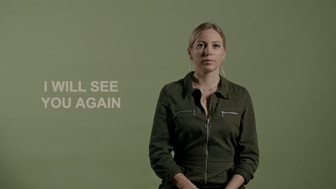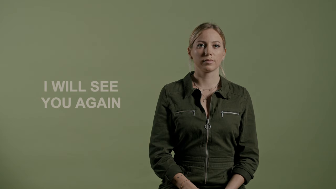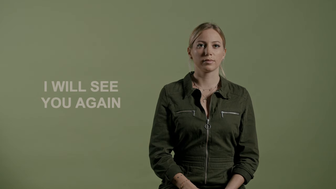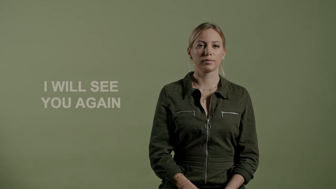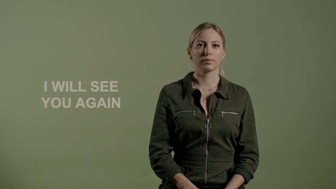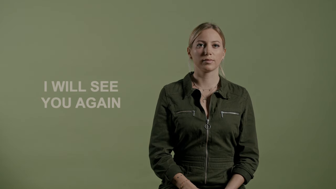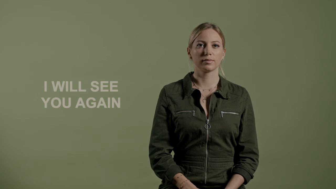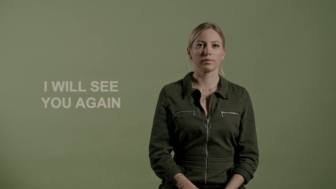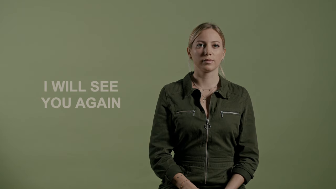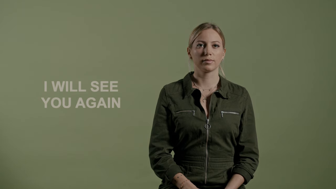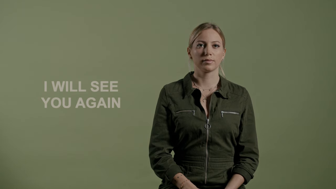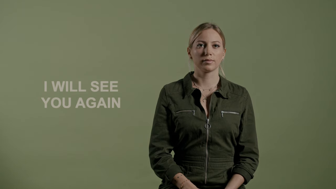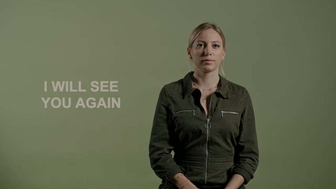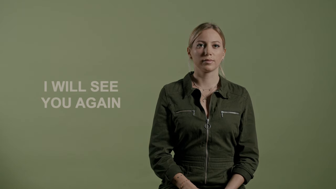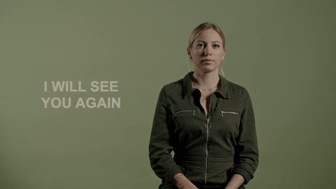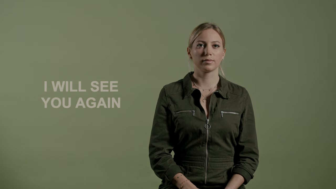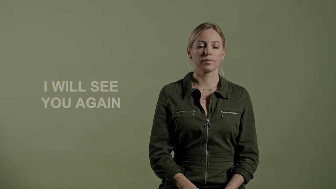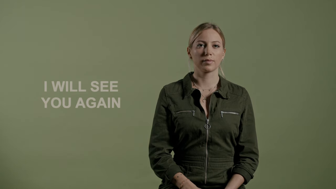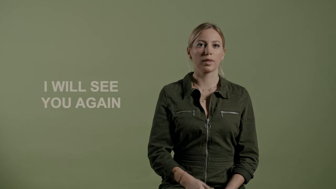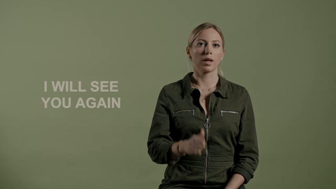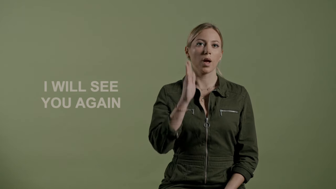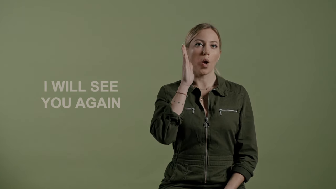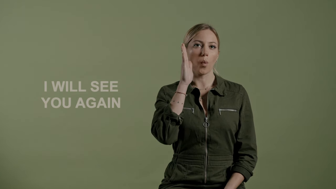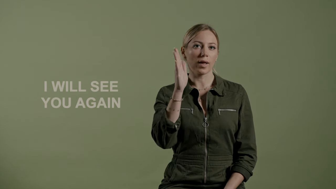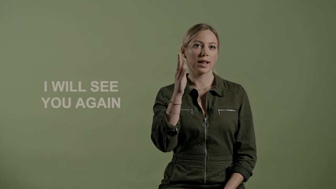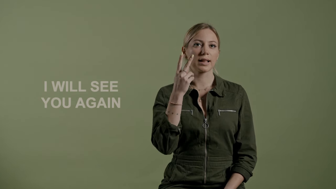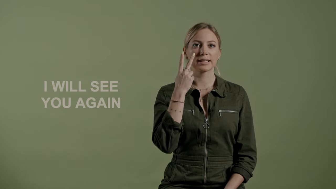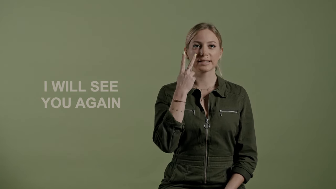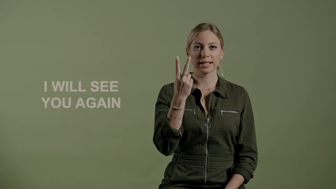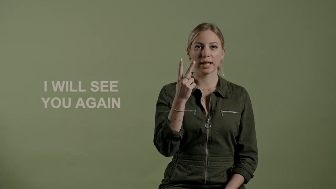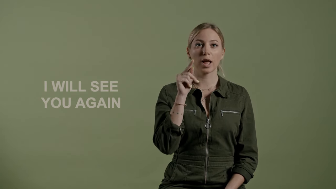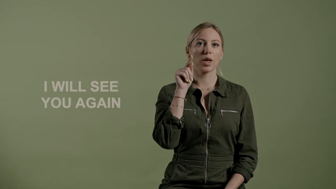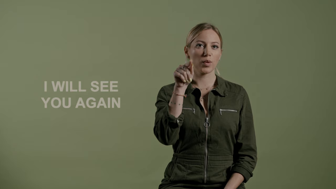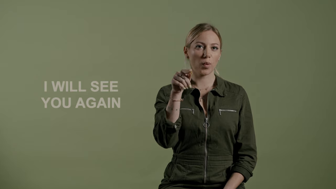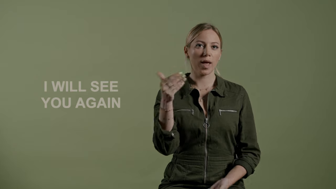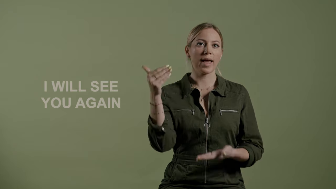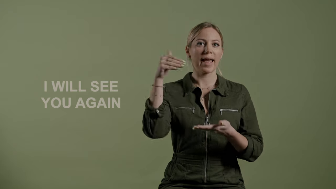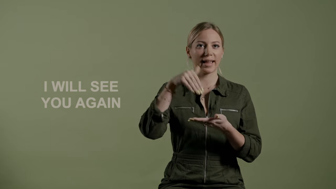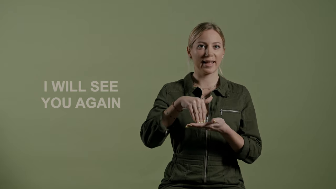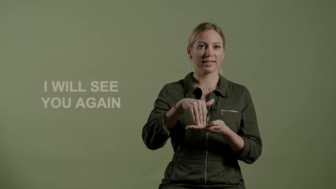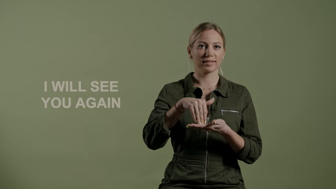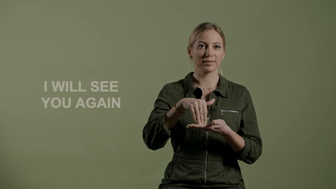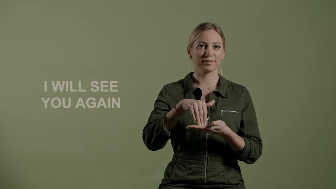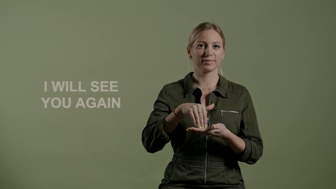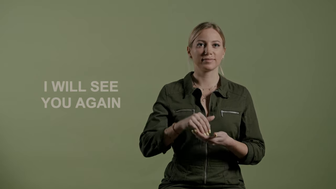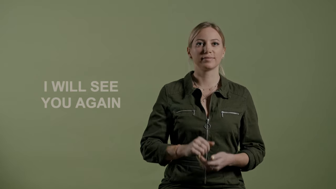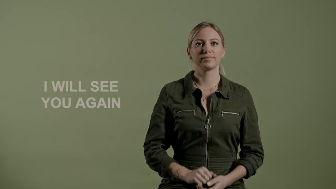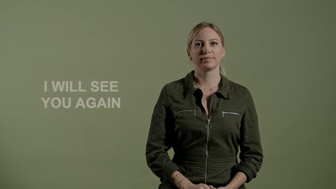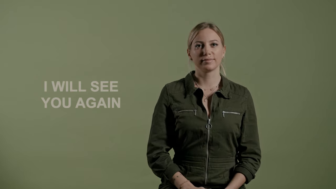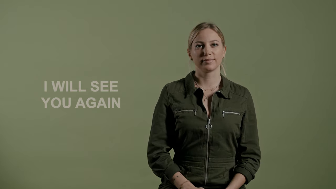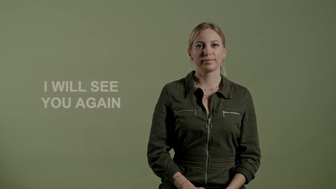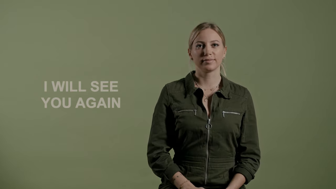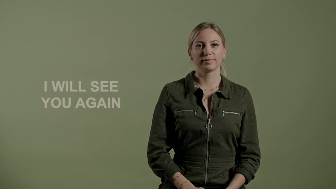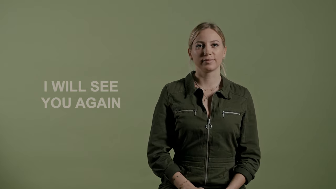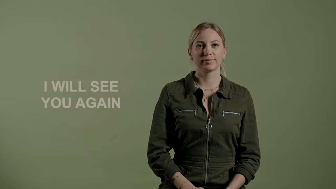I Will See You Again